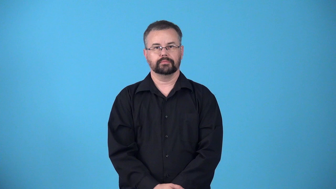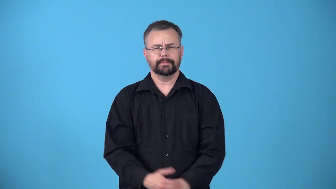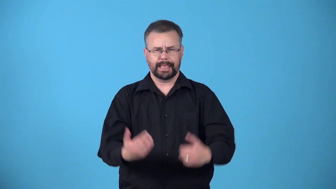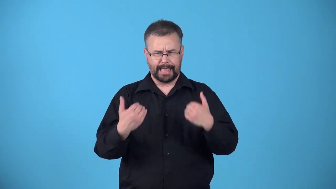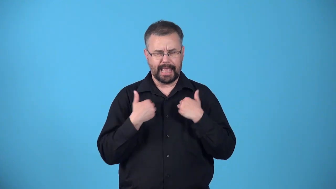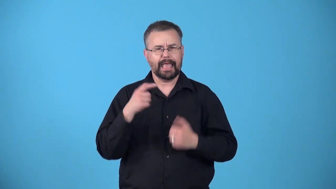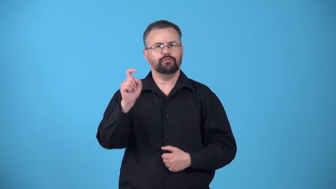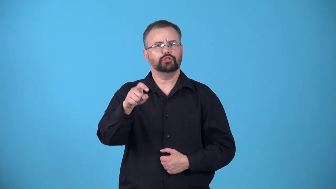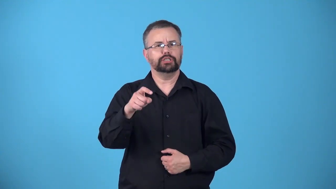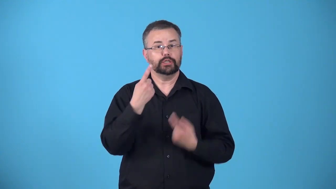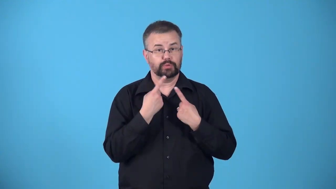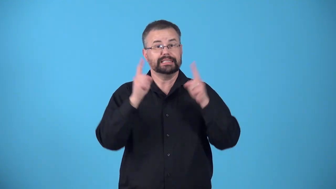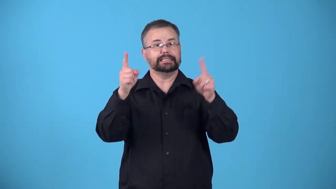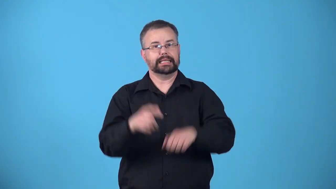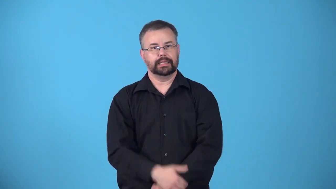wherewithal